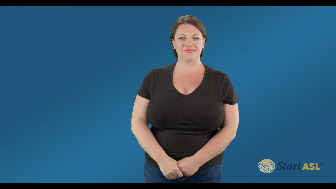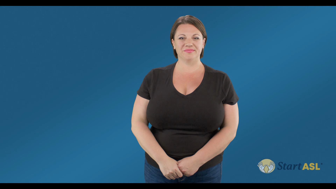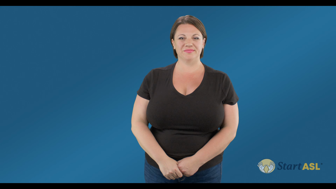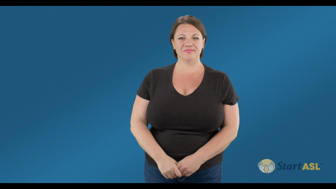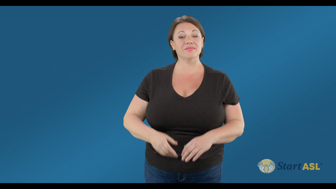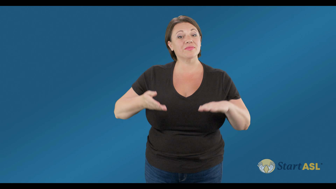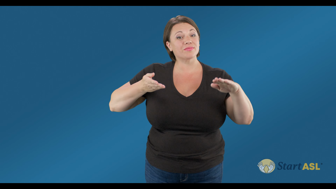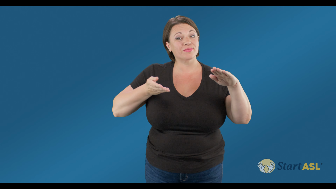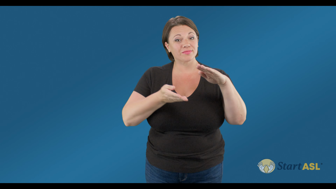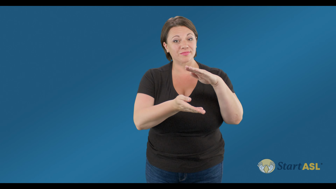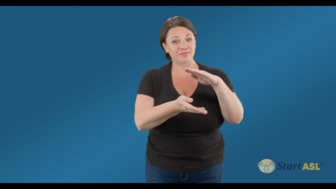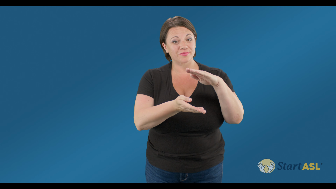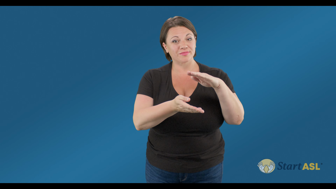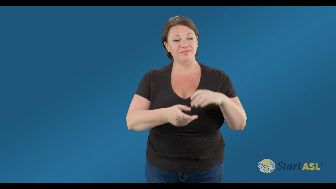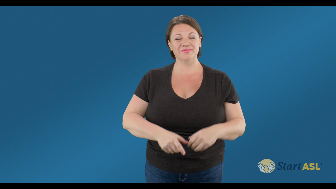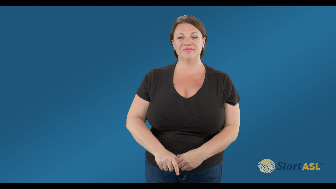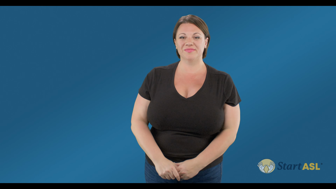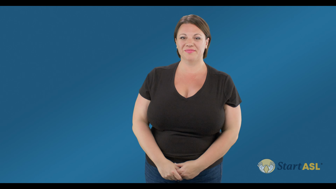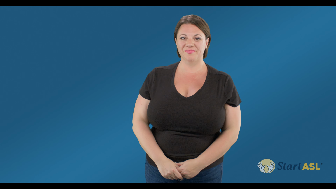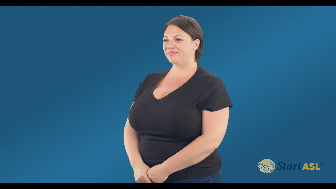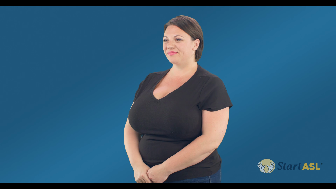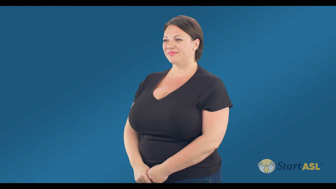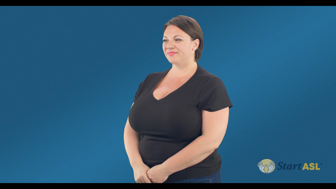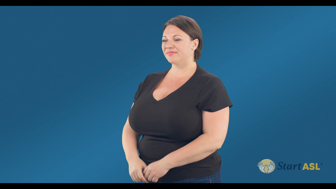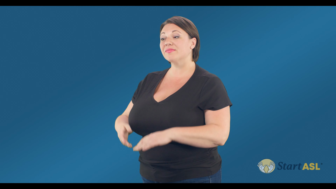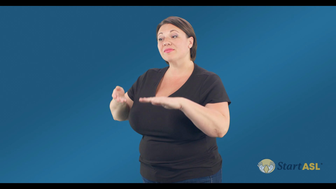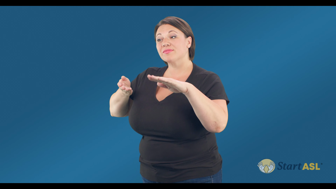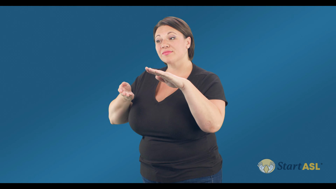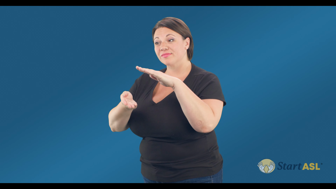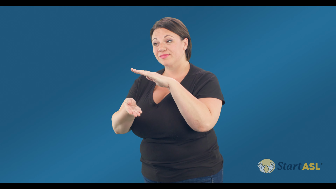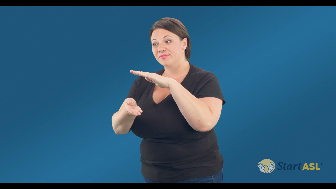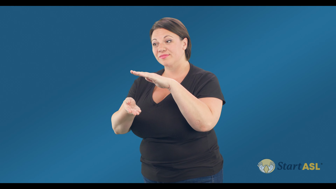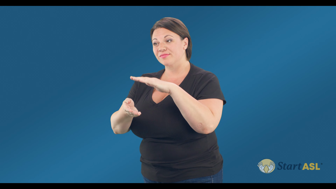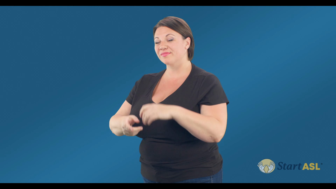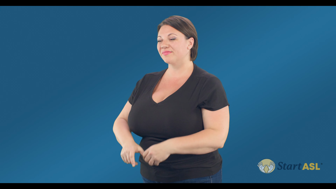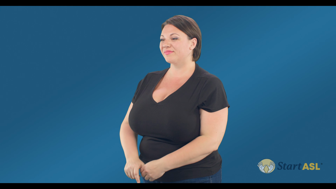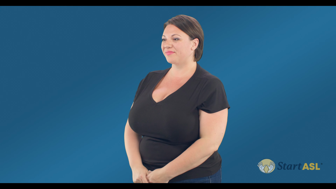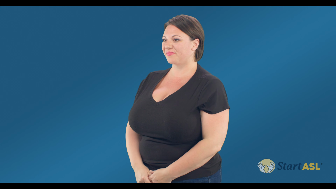bake baking